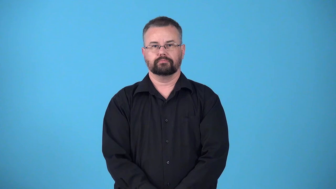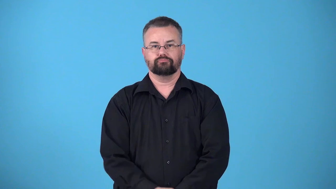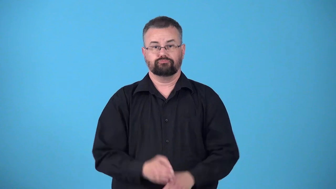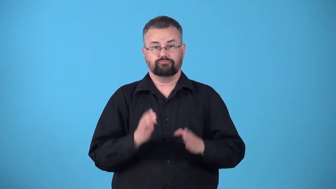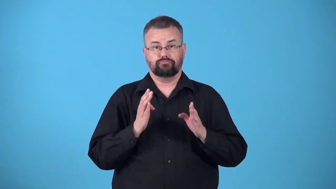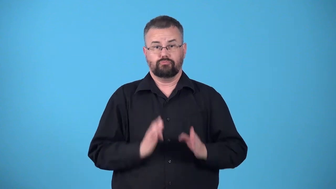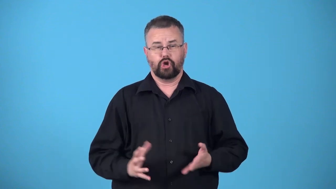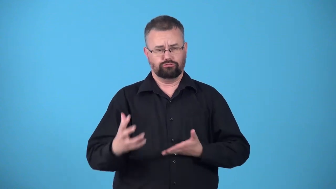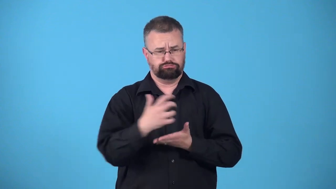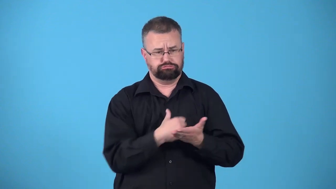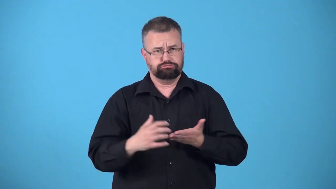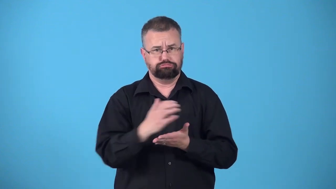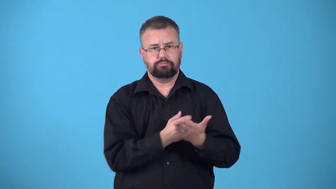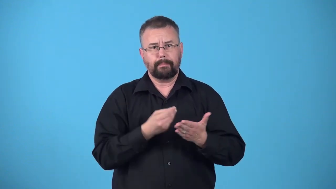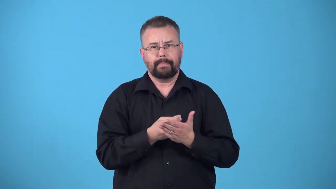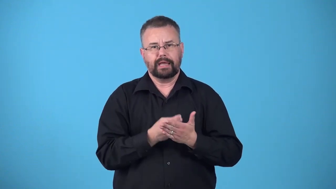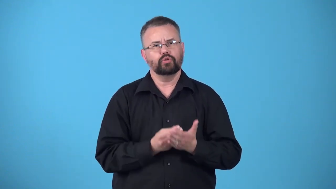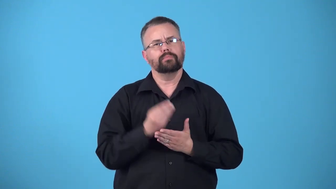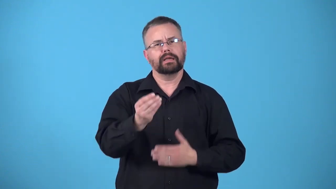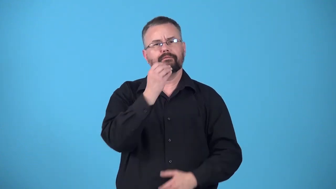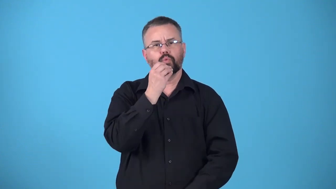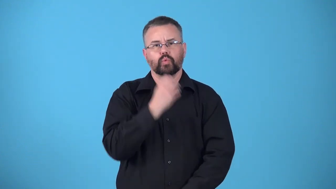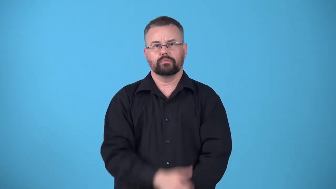bread and butter